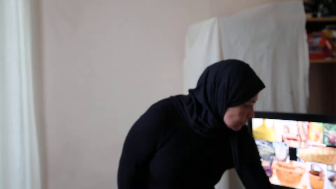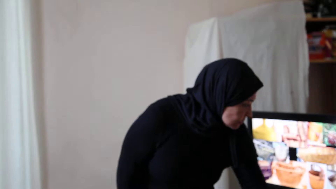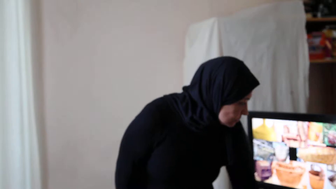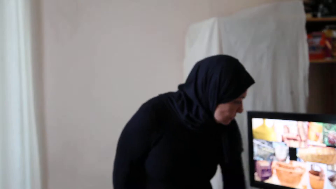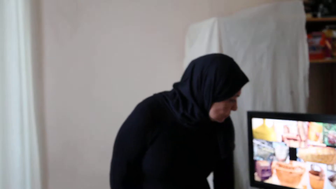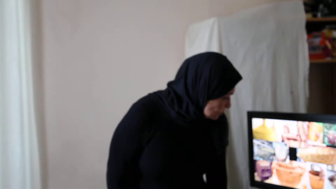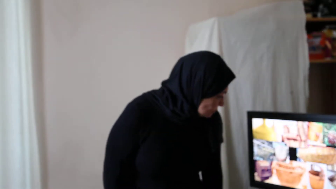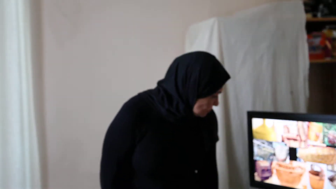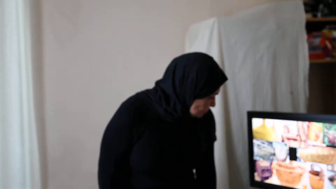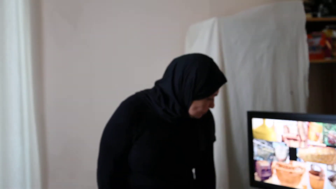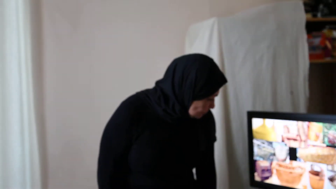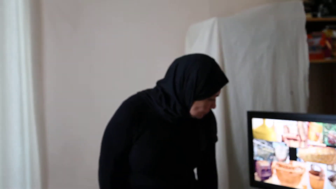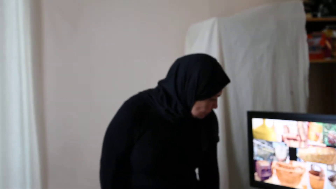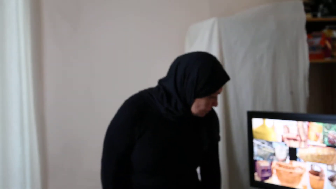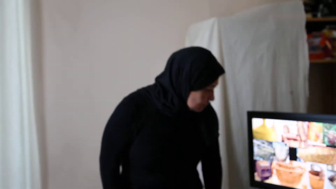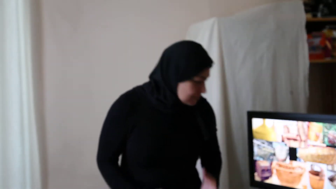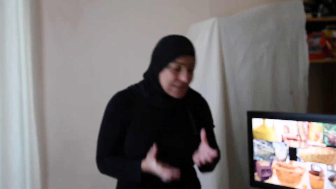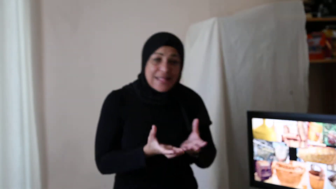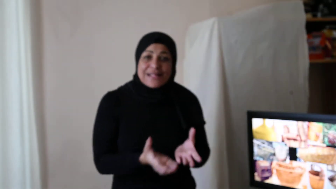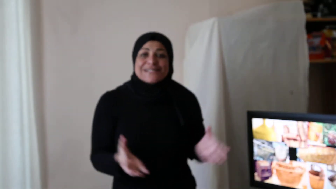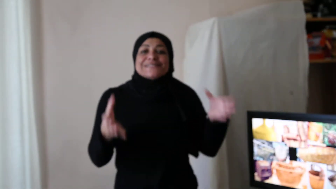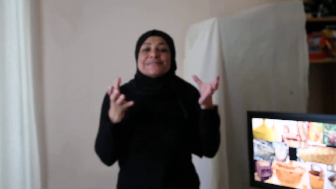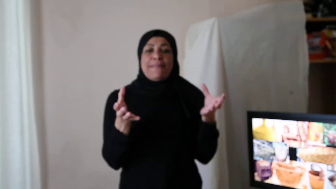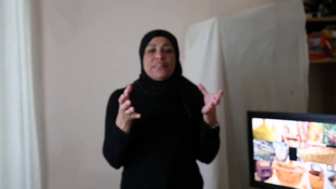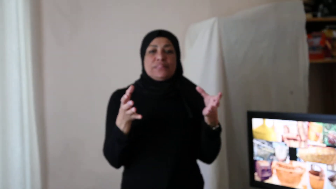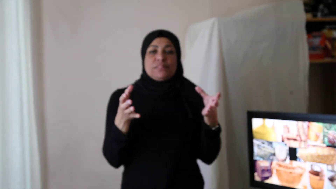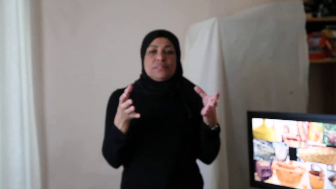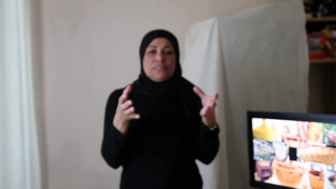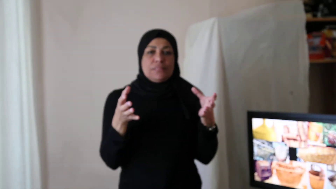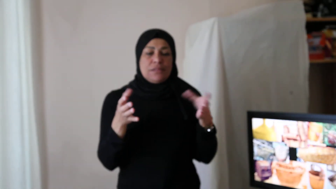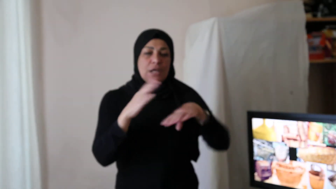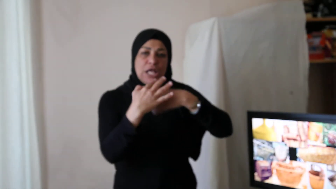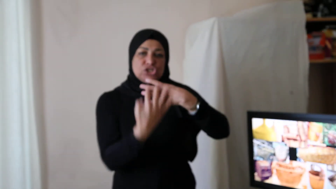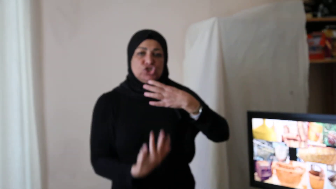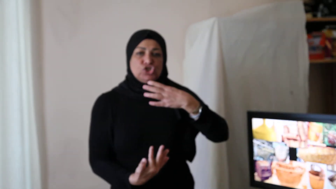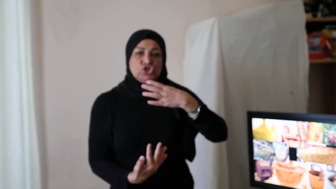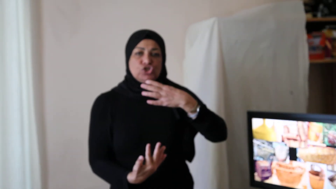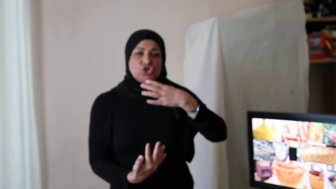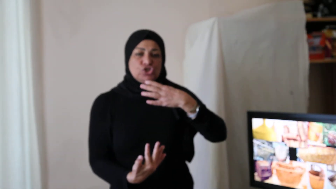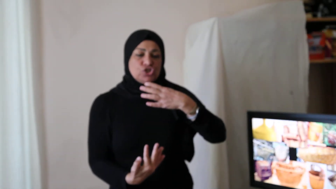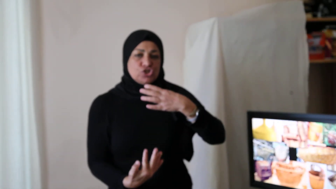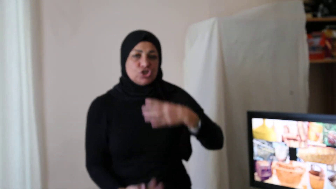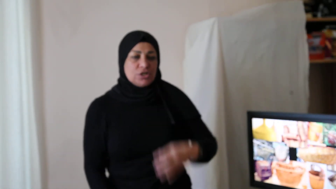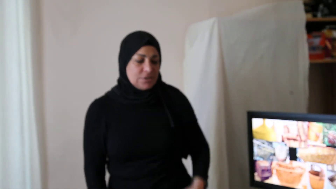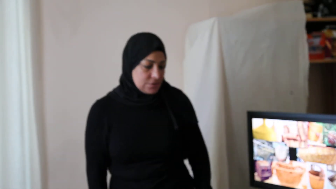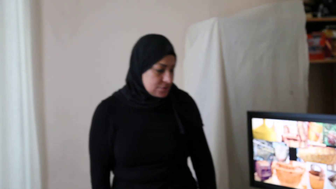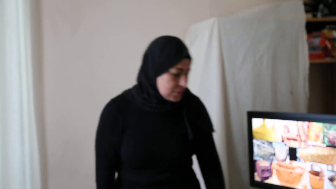basket